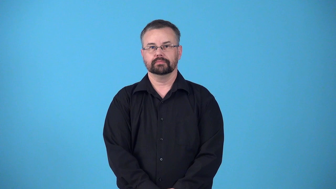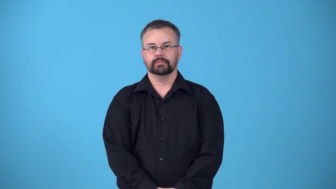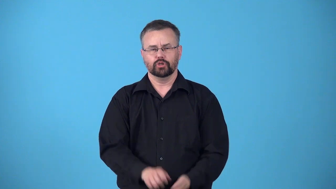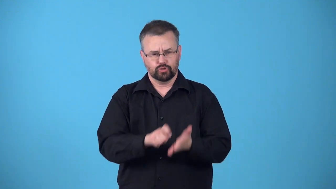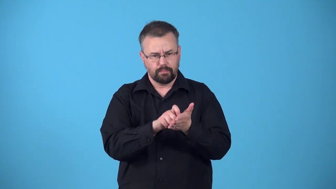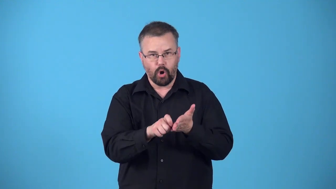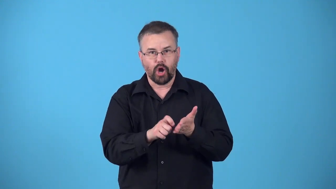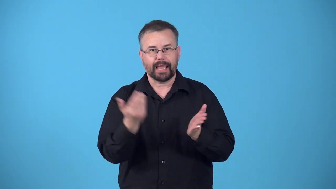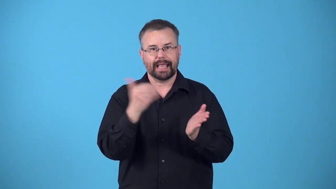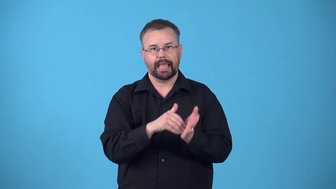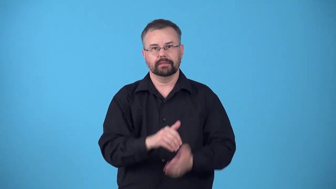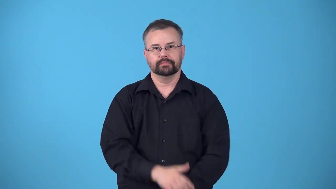remark